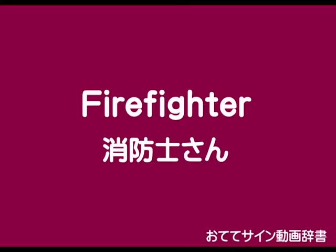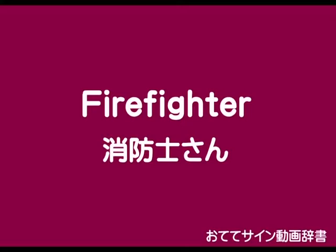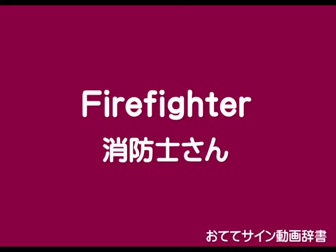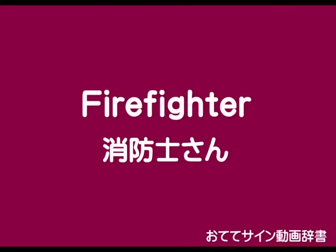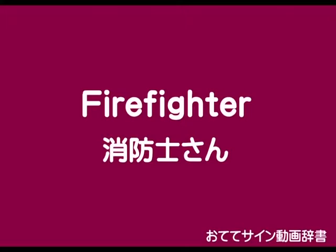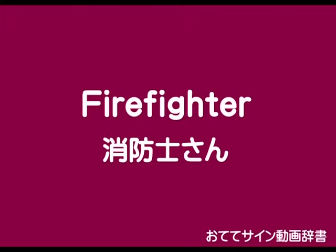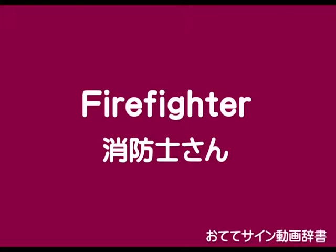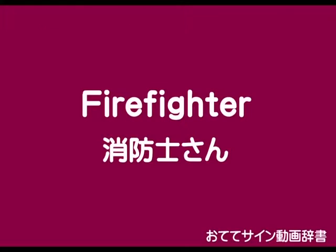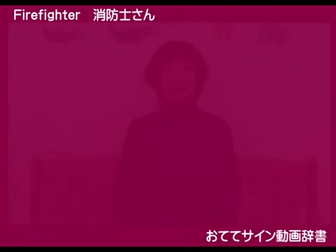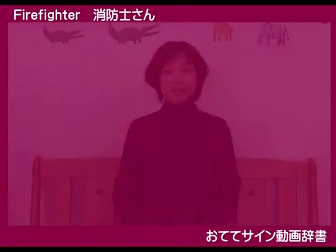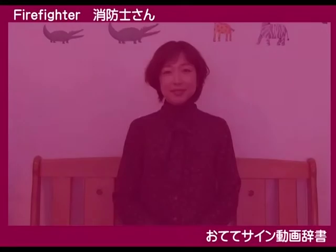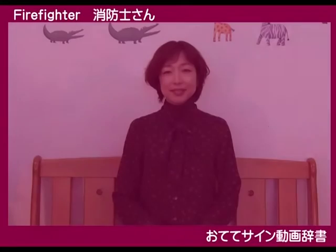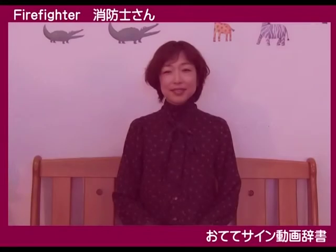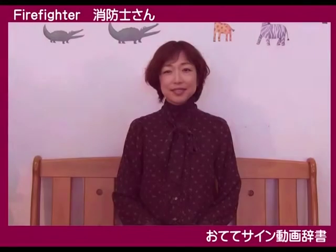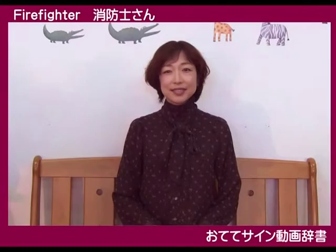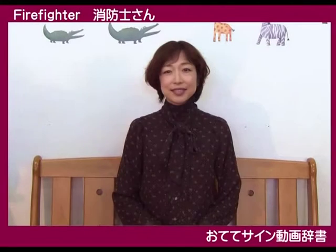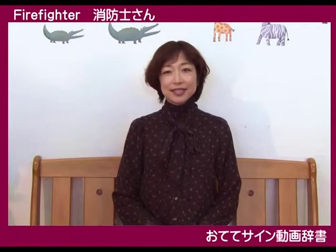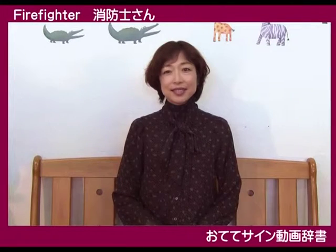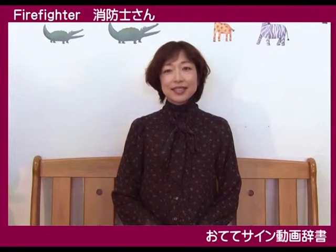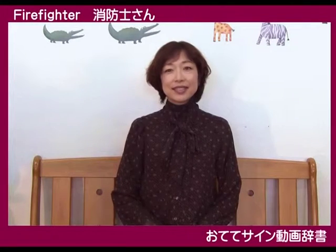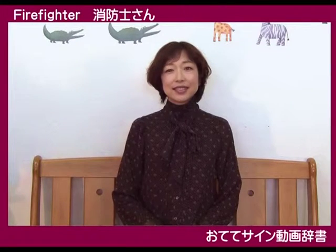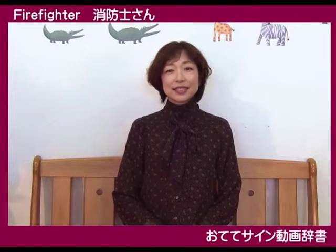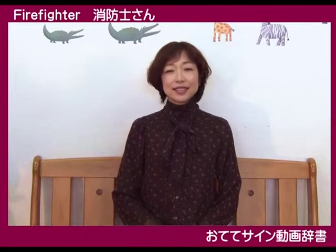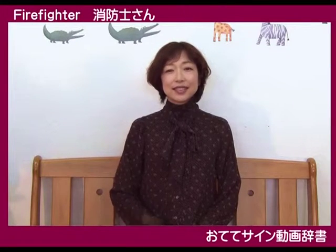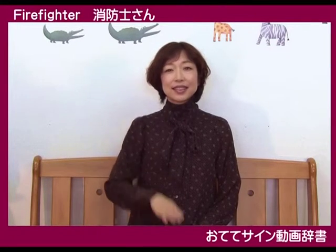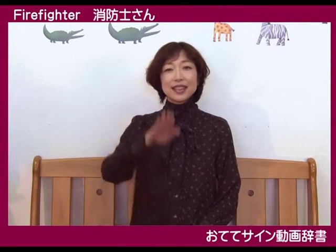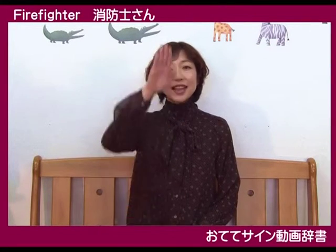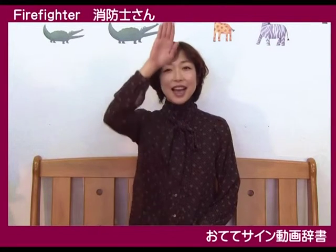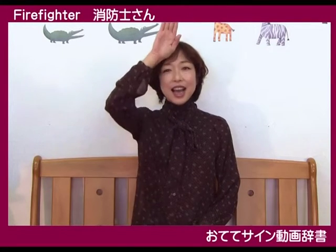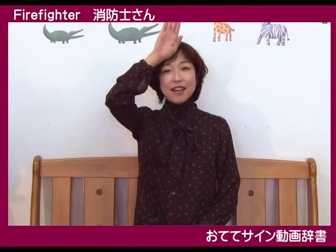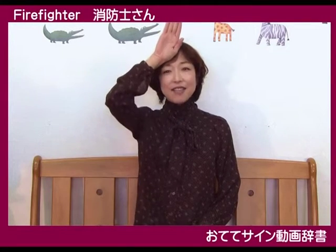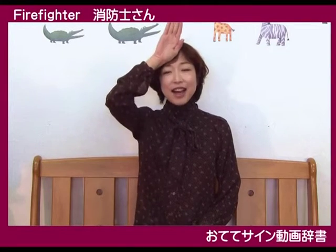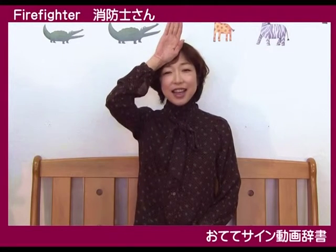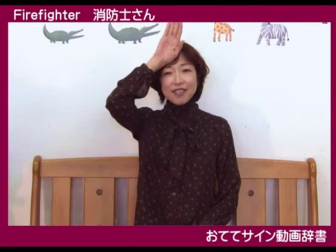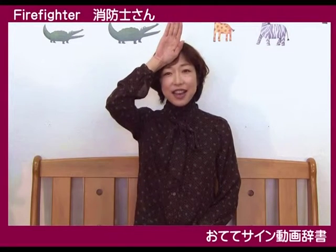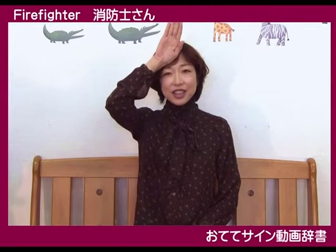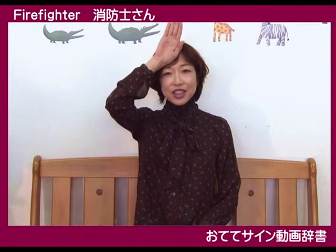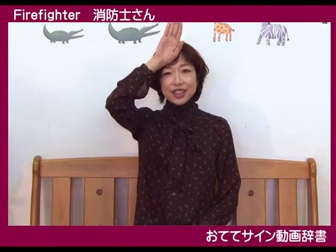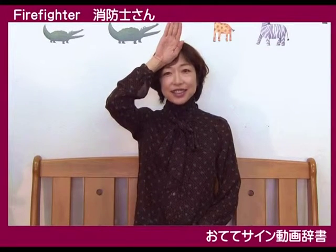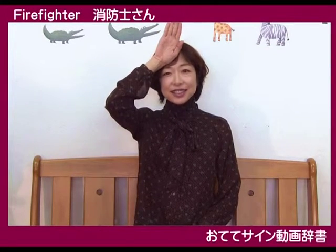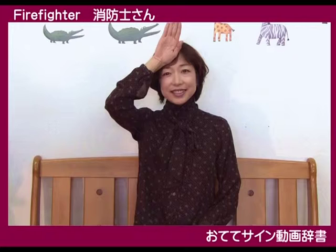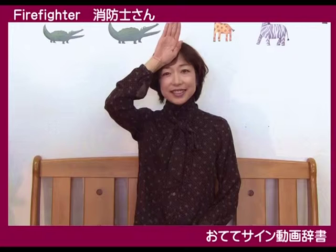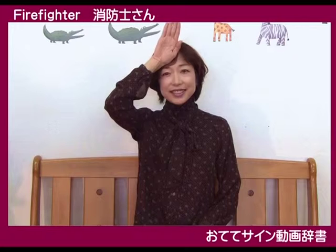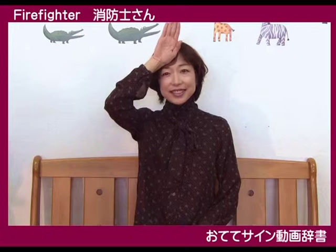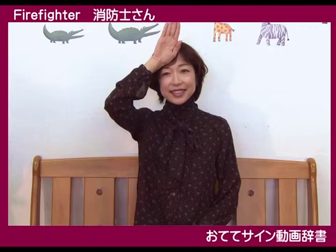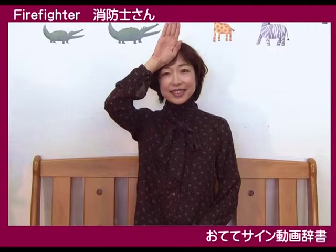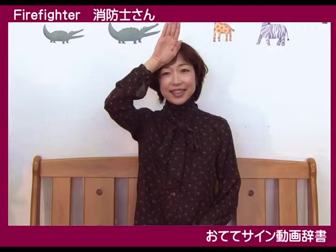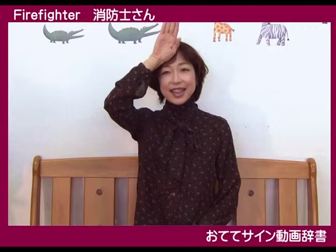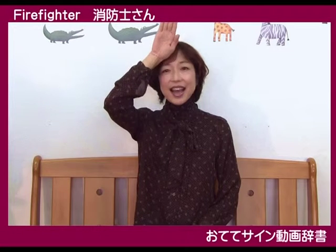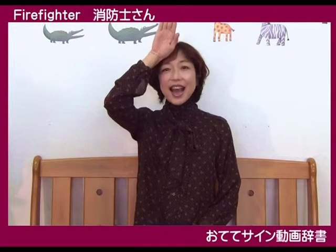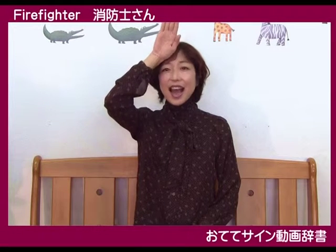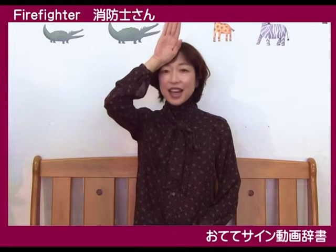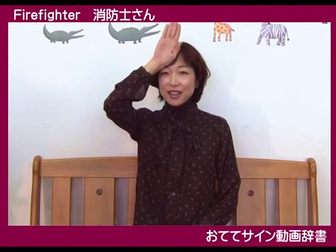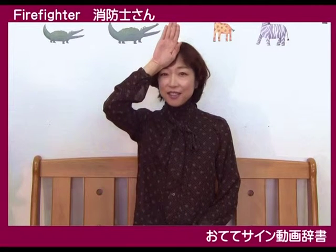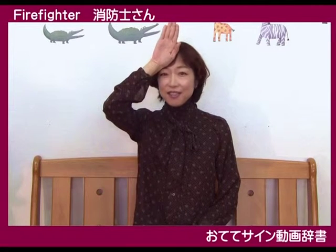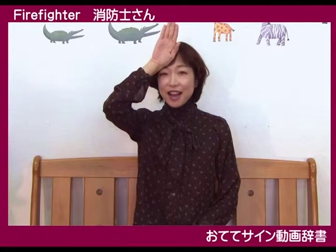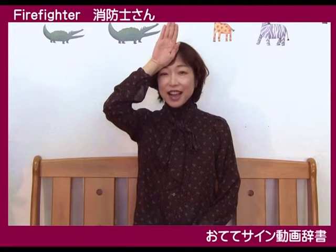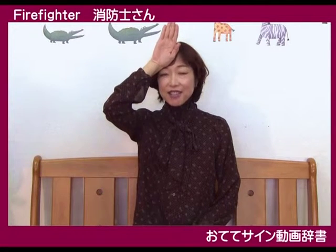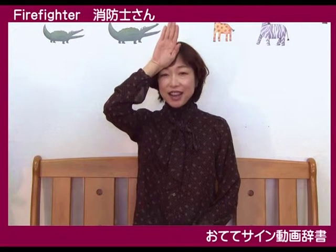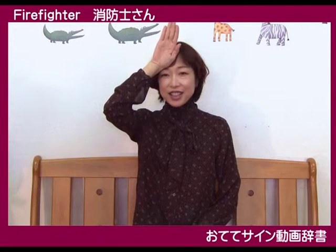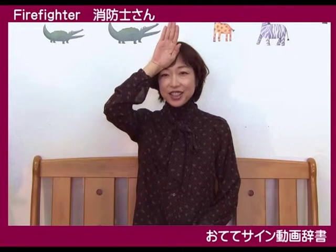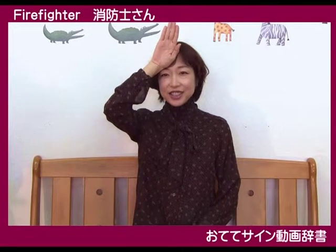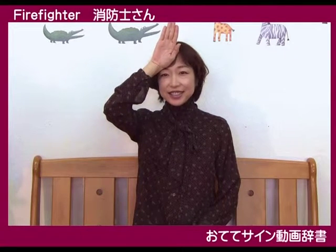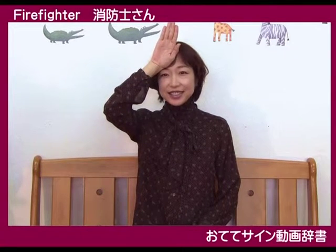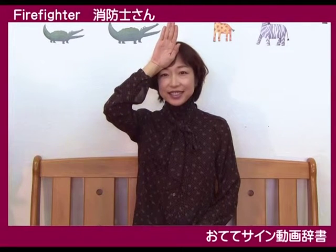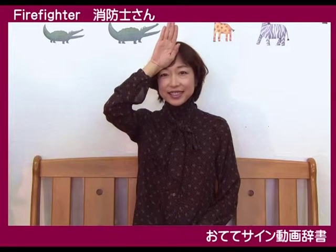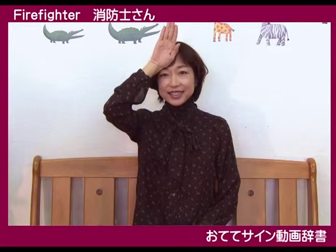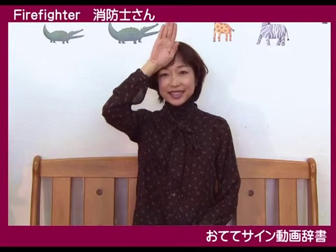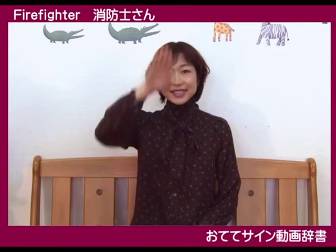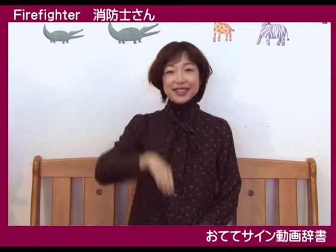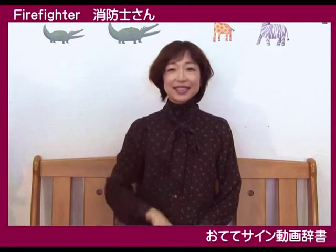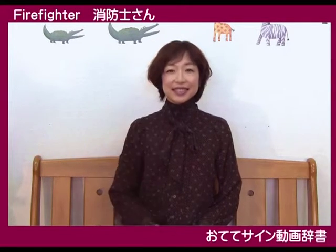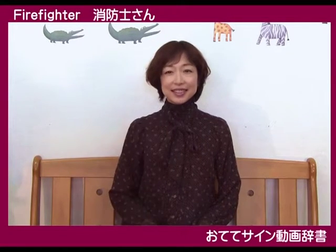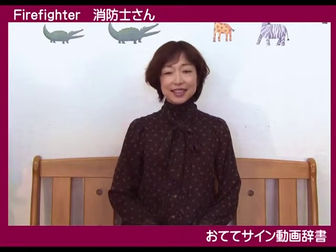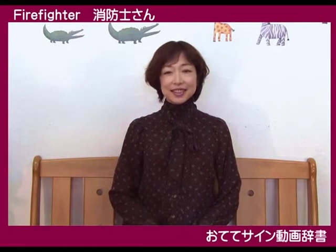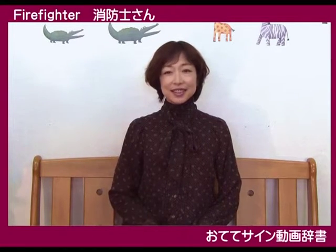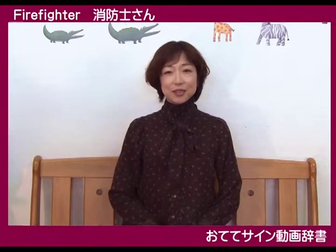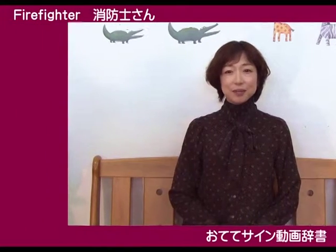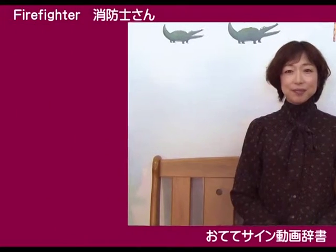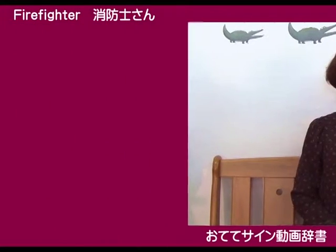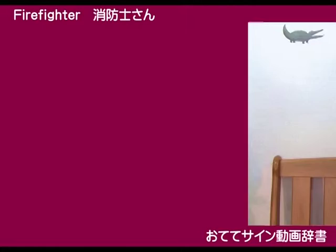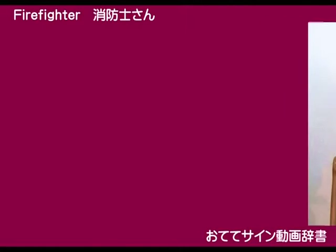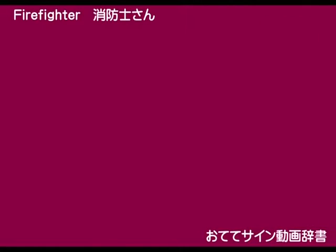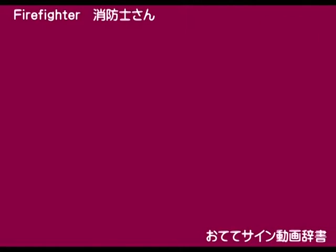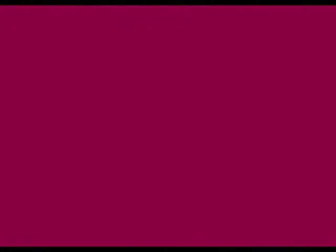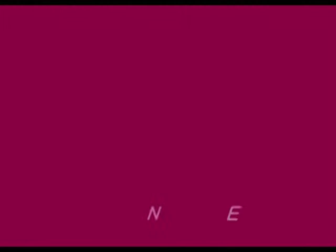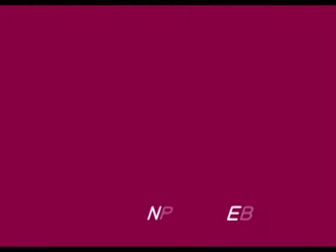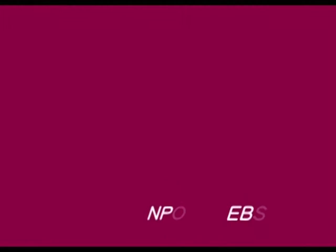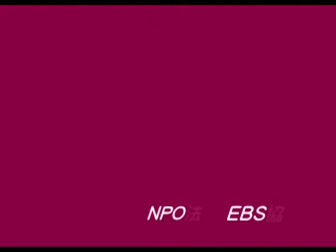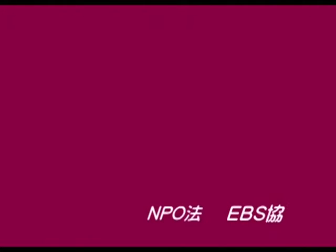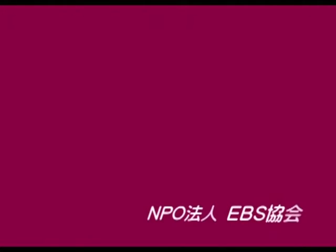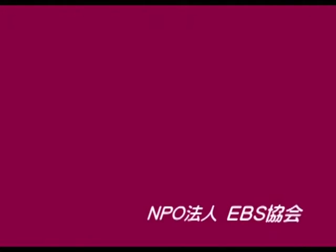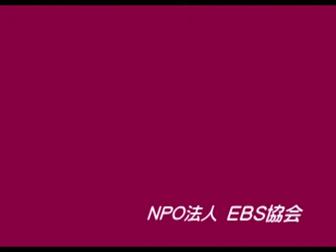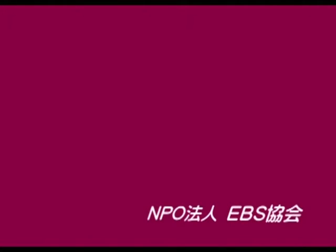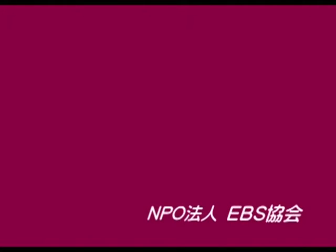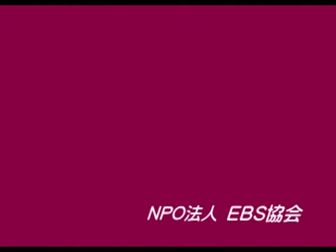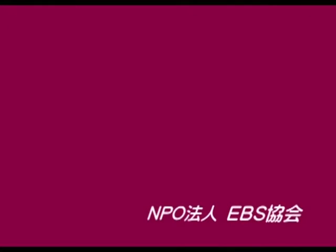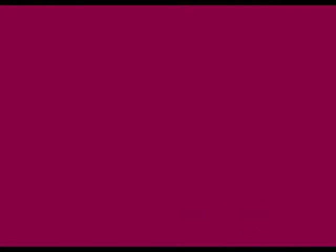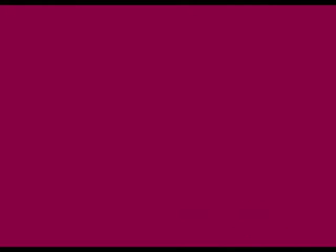firefighter